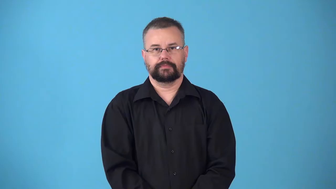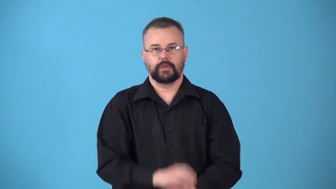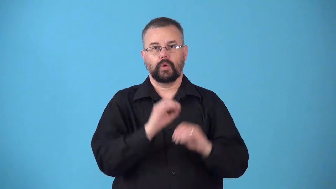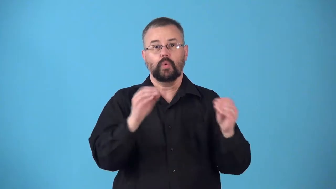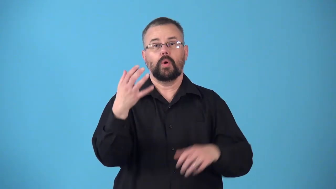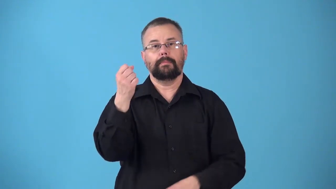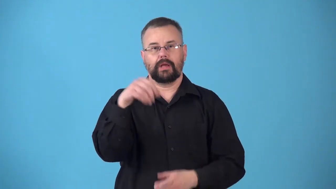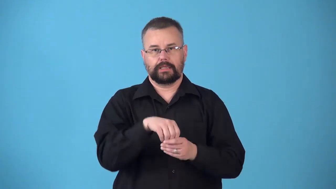nondairy